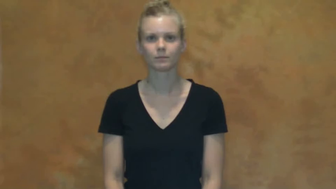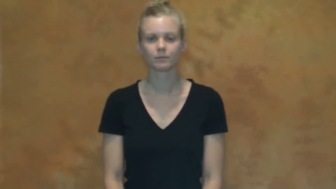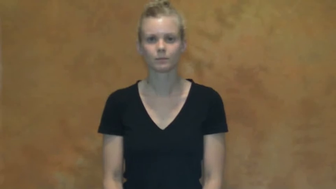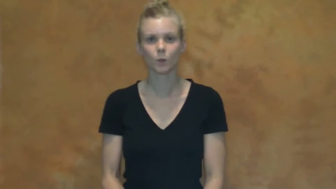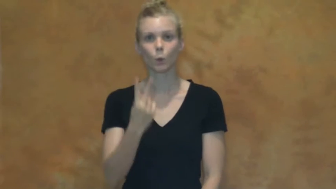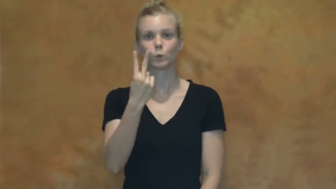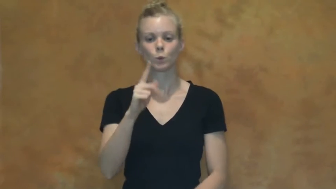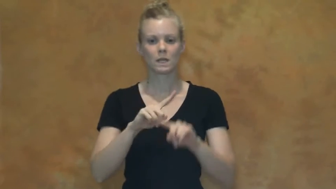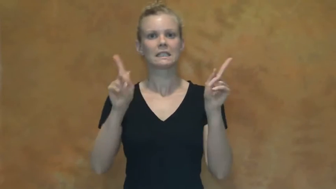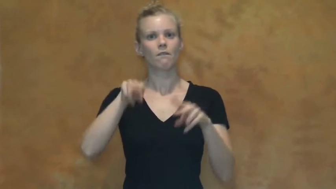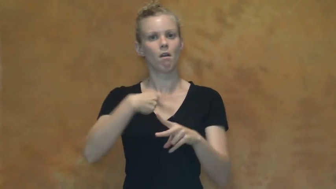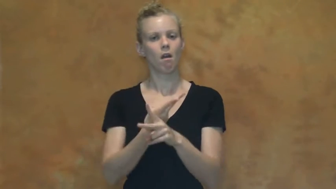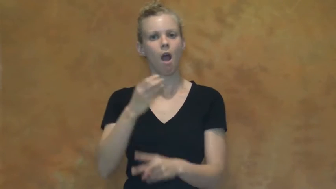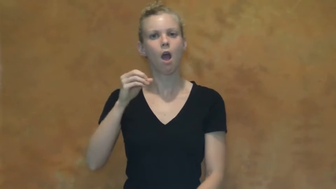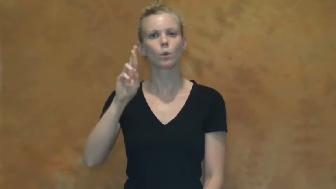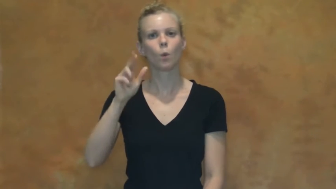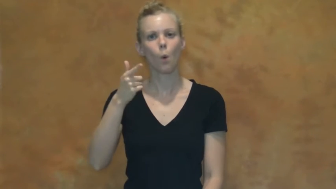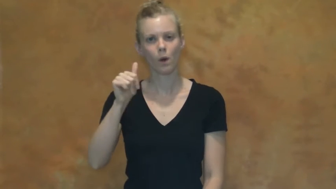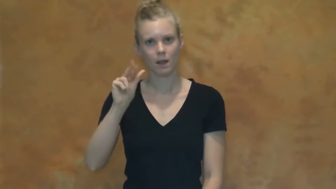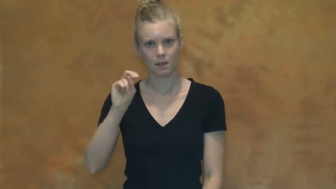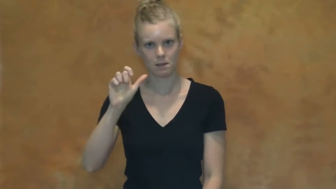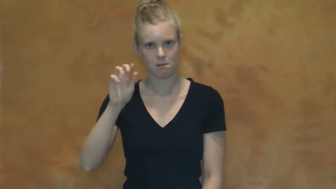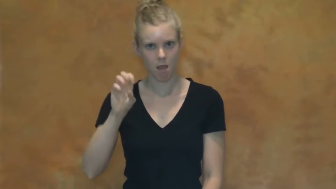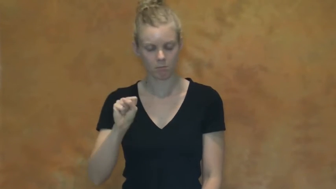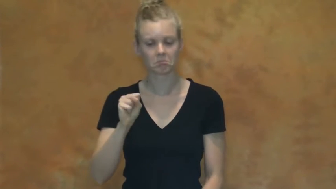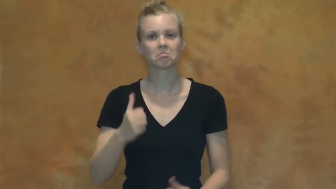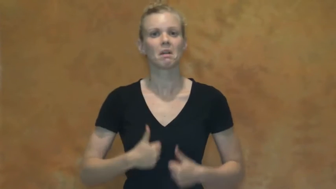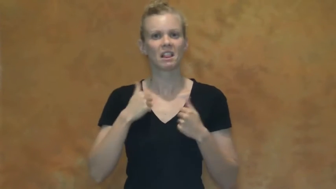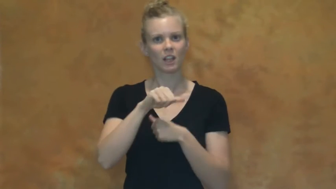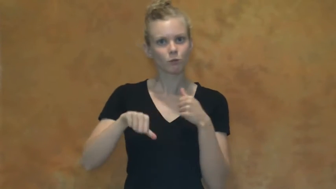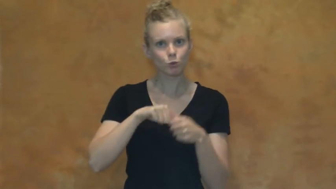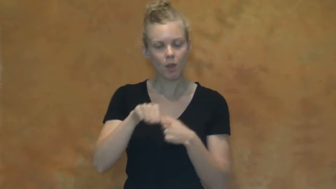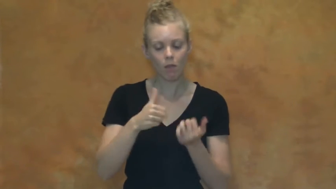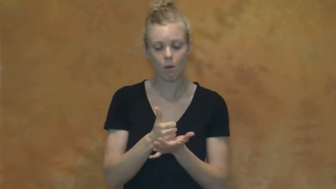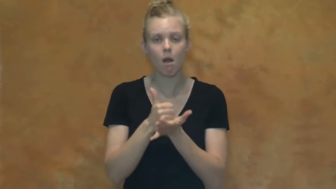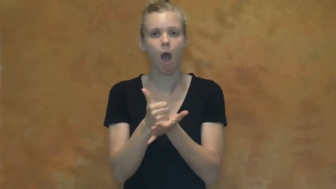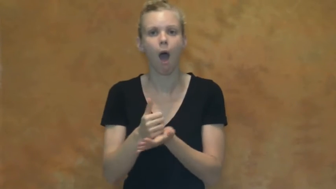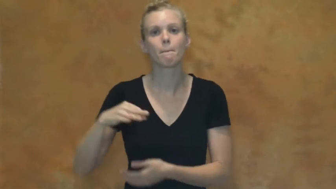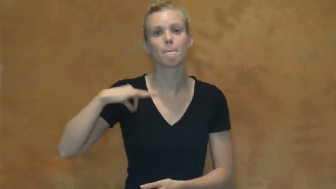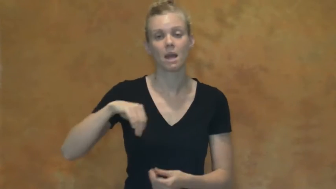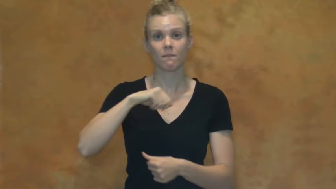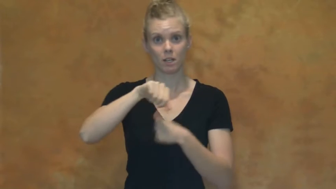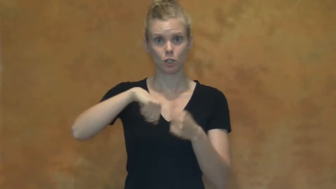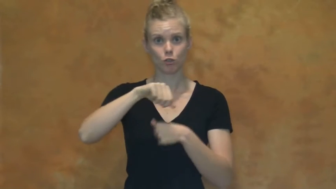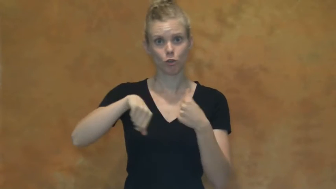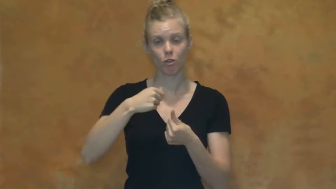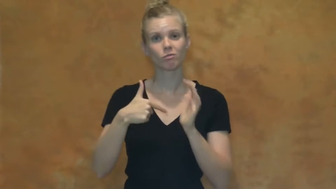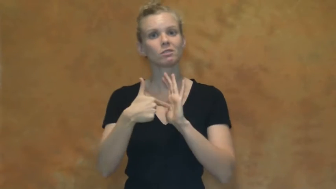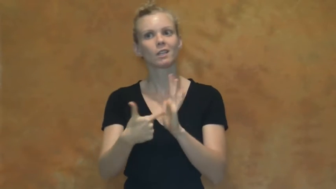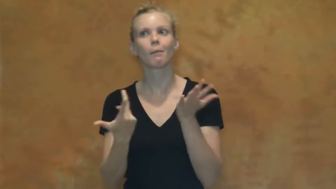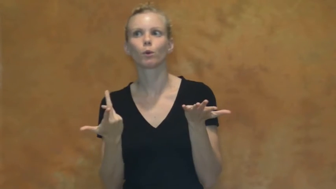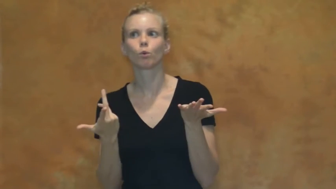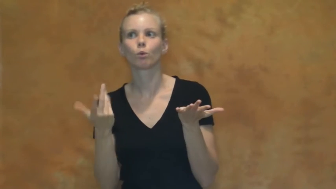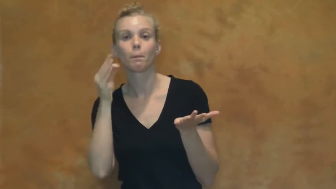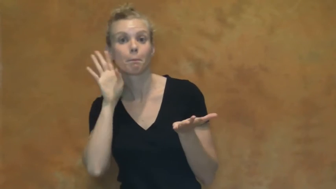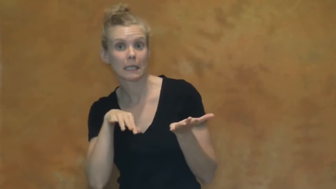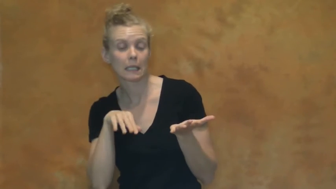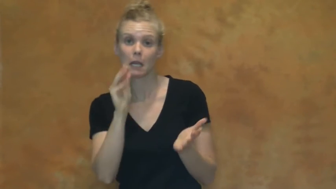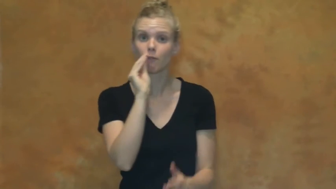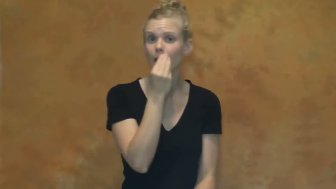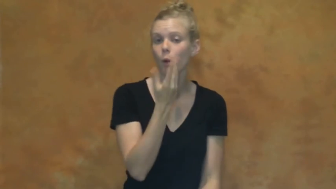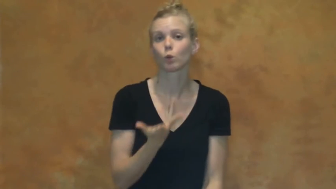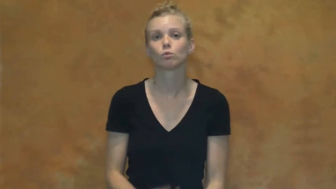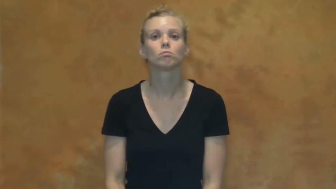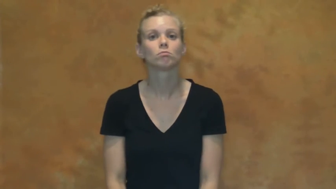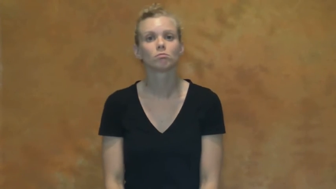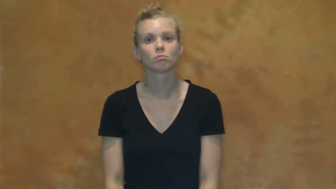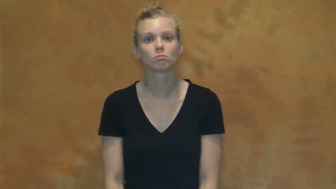symbiosis,symbiotic relationship